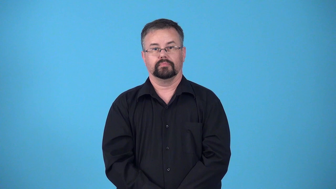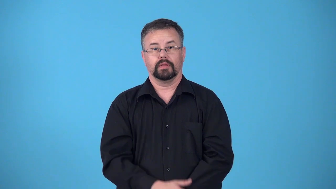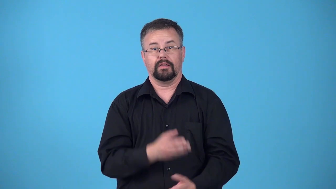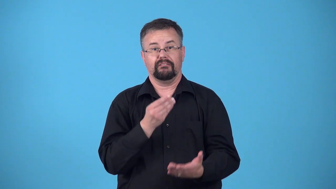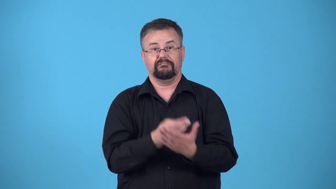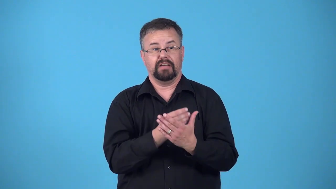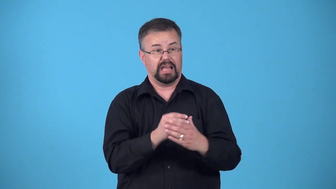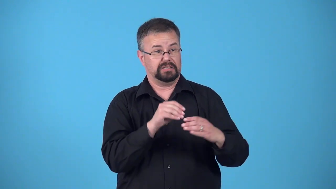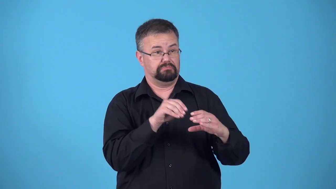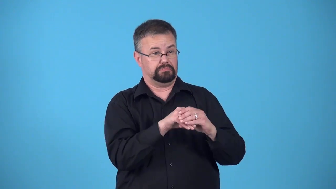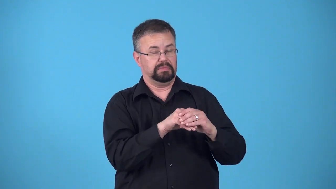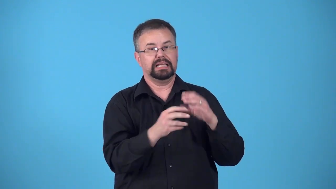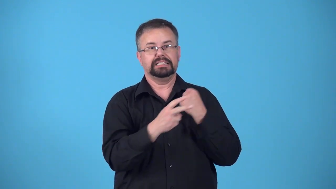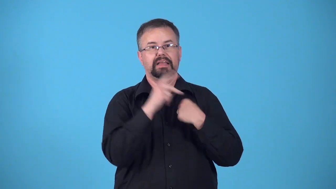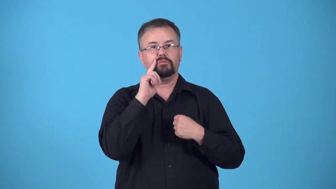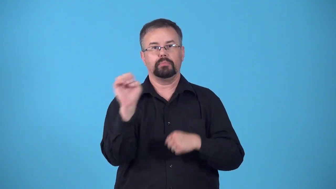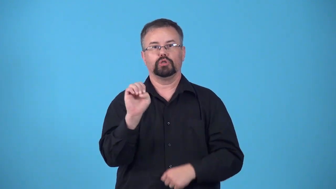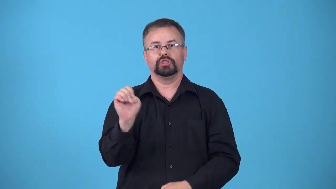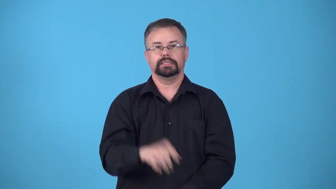war chest